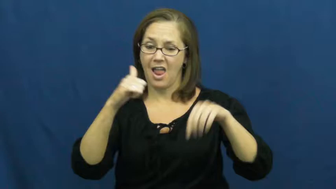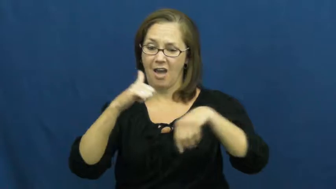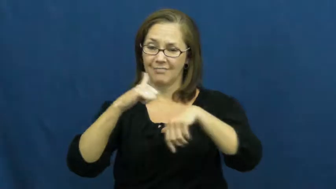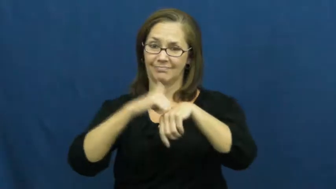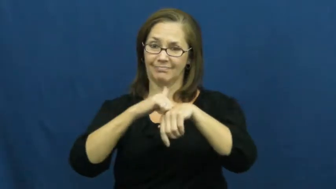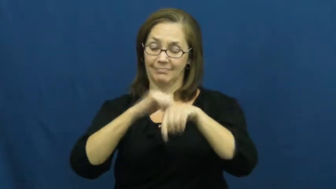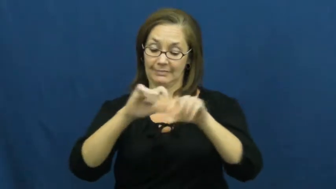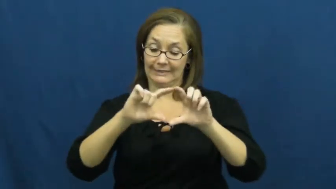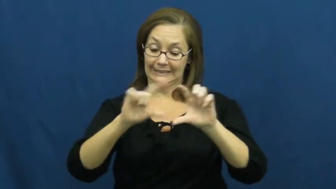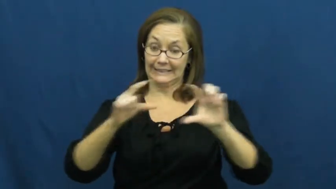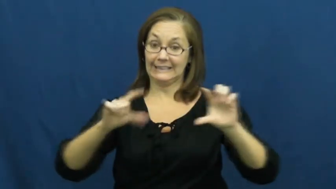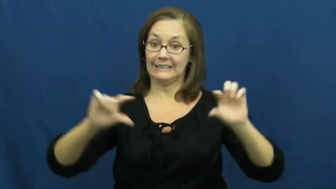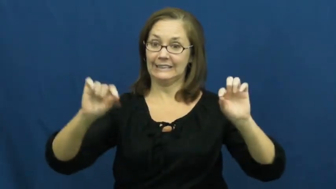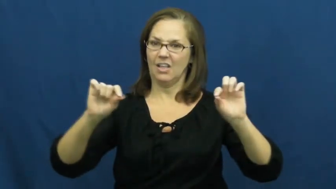gourd